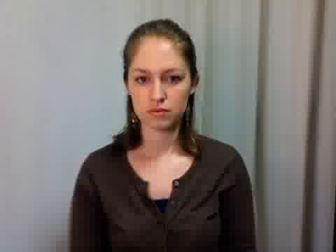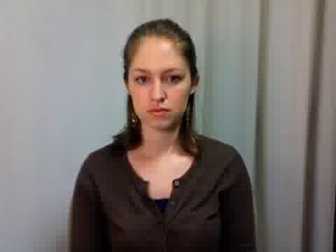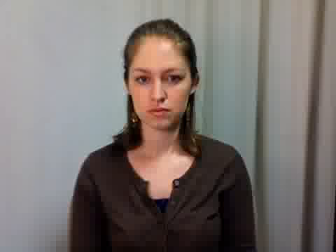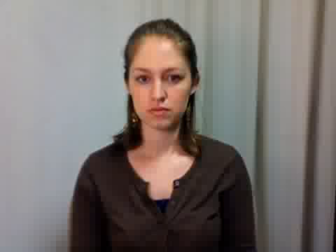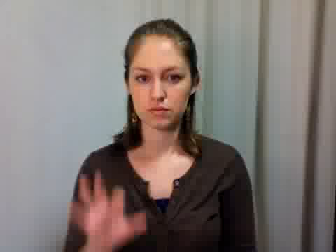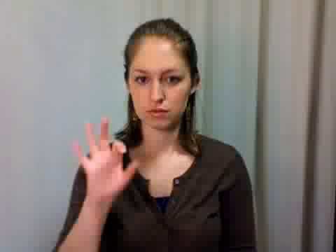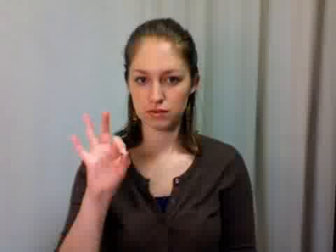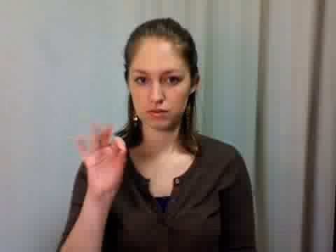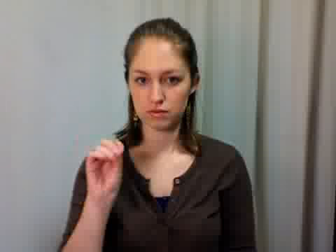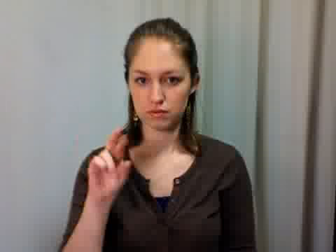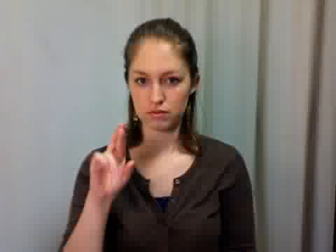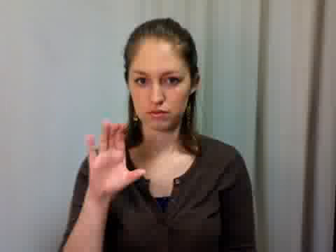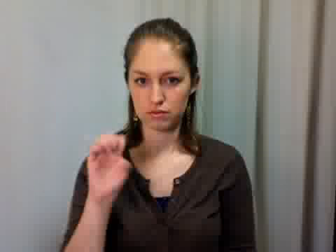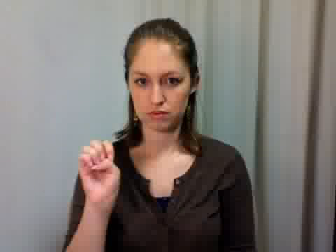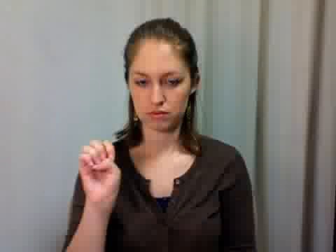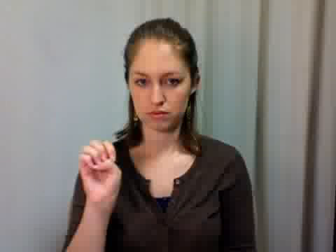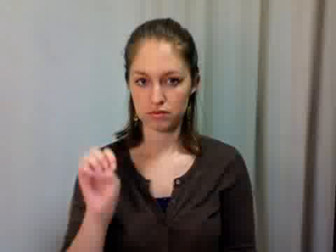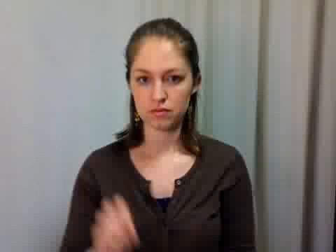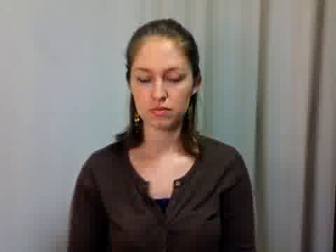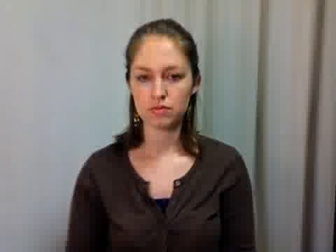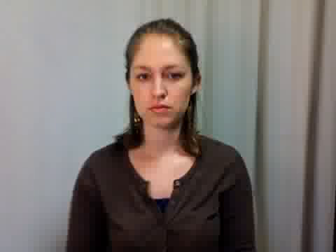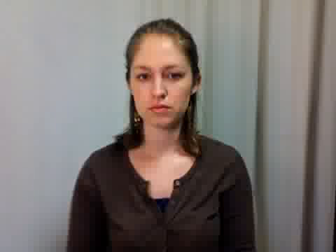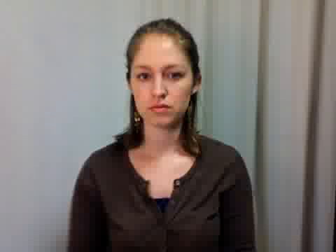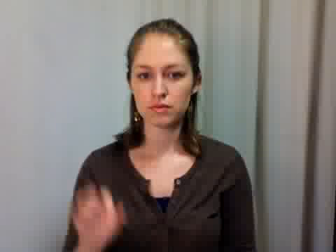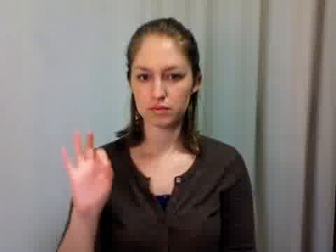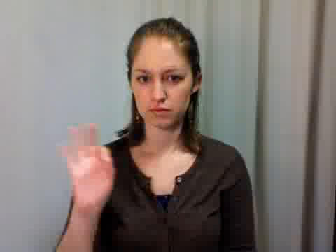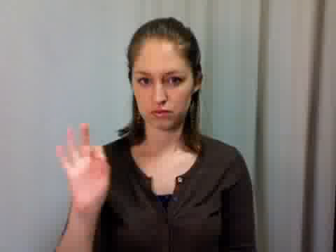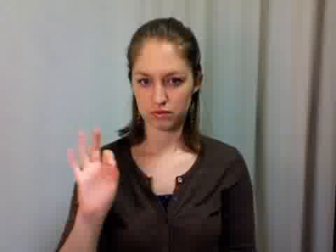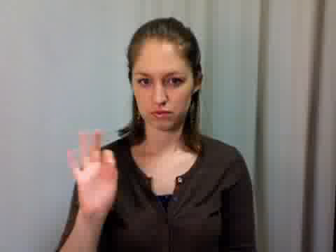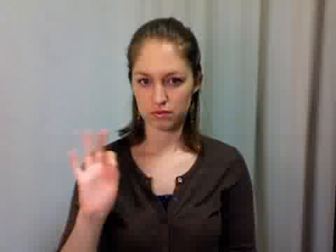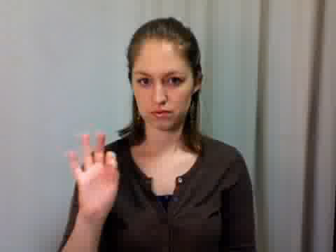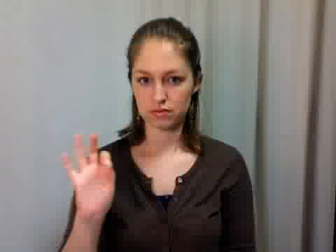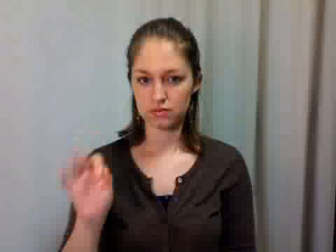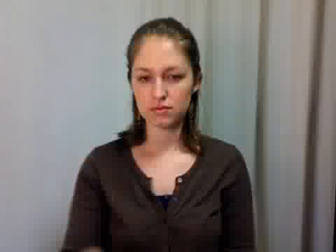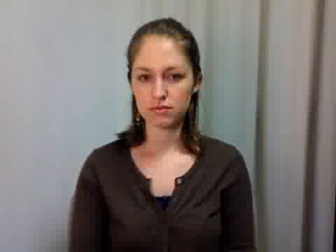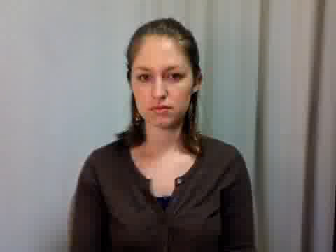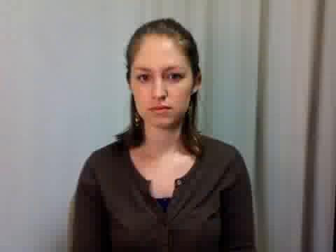force